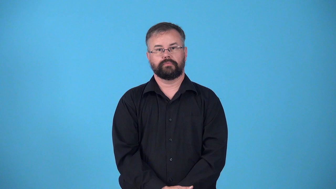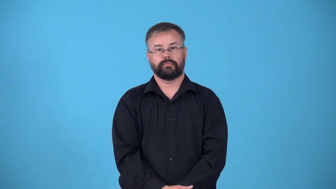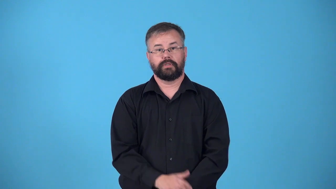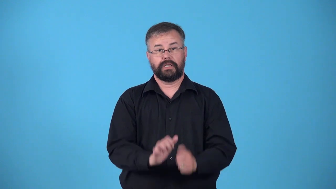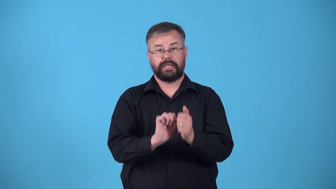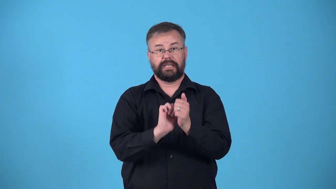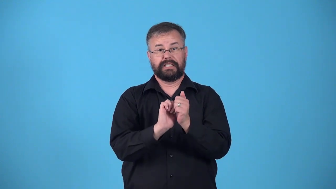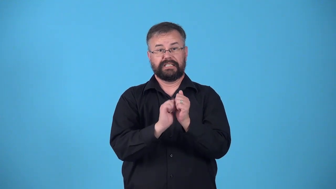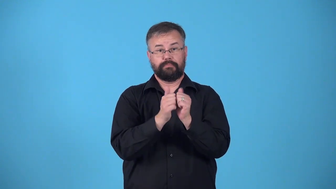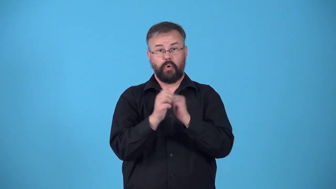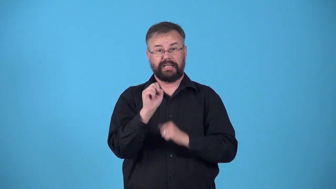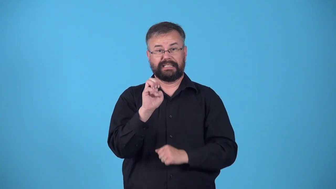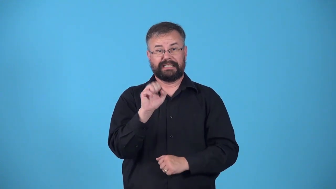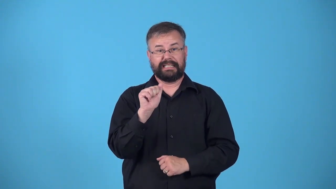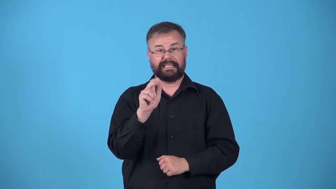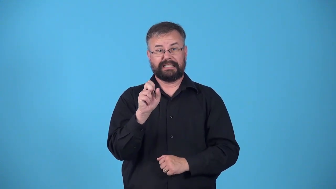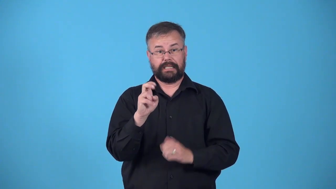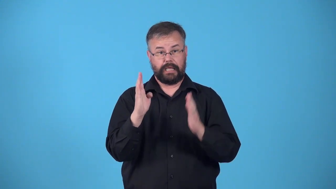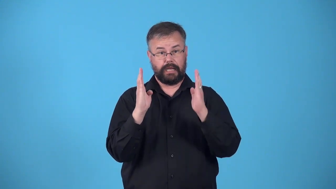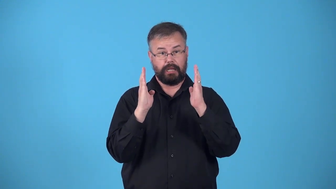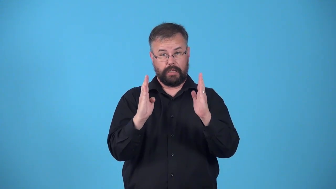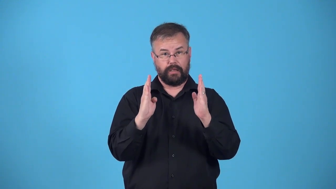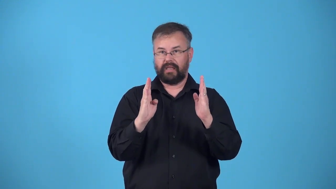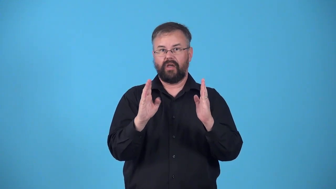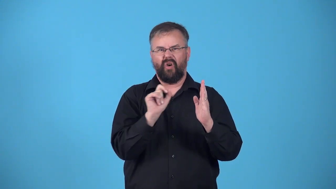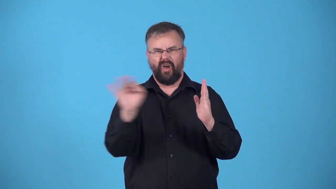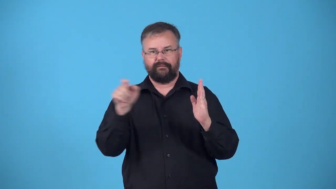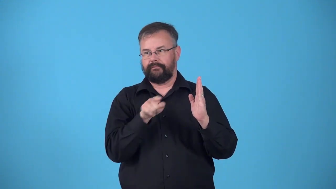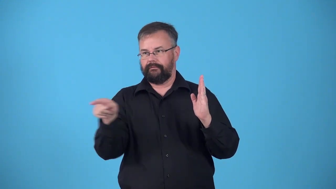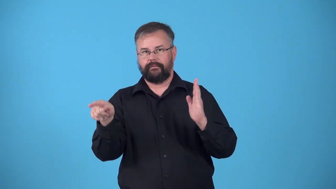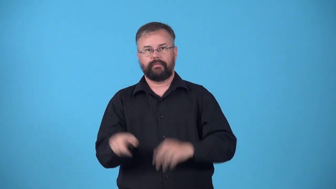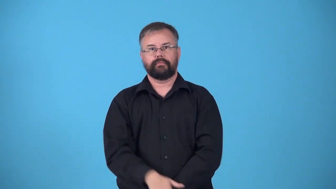off season